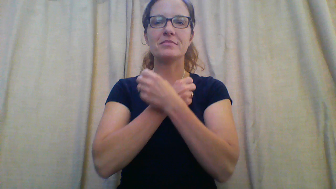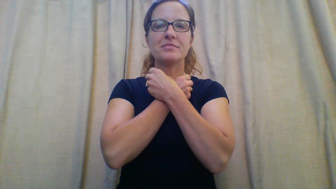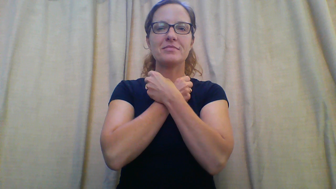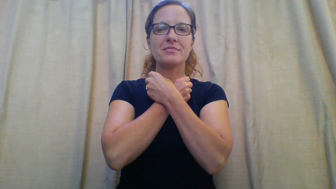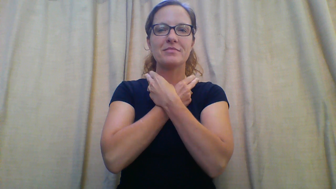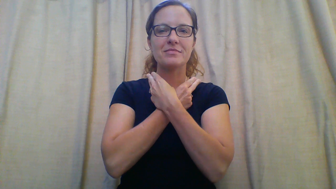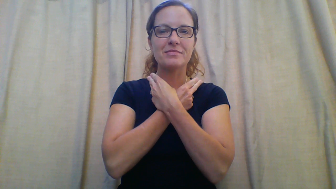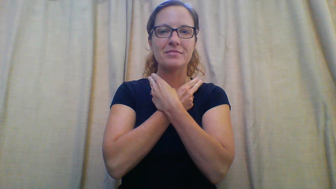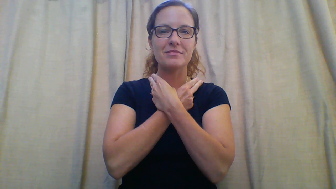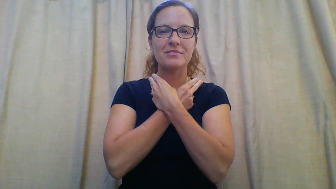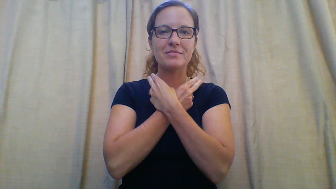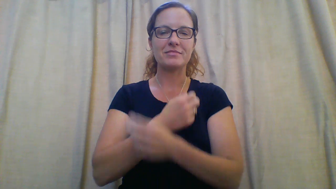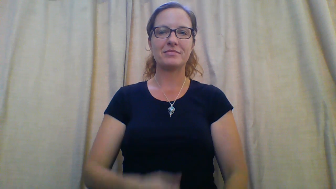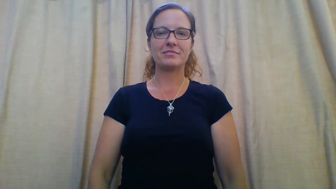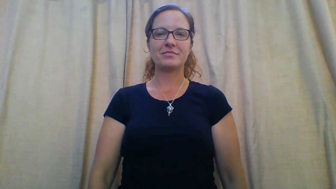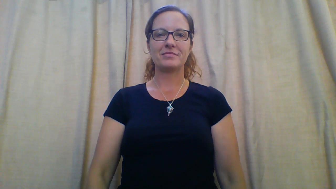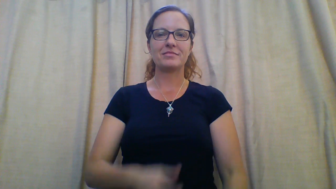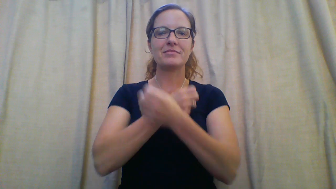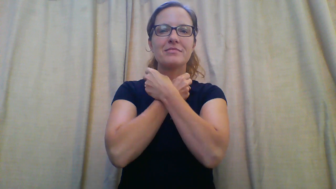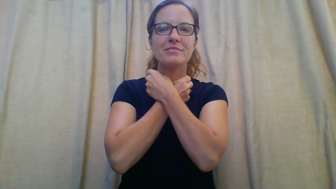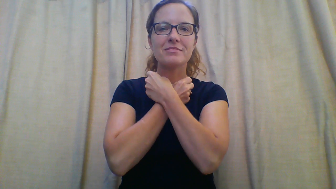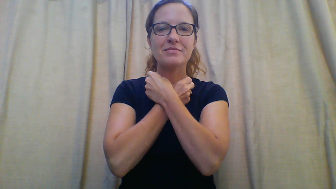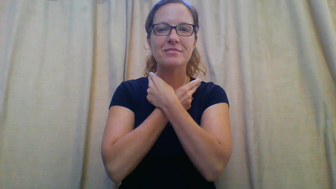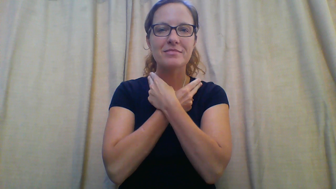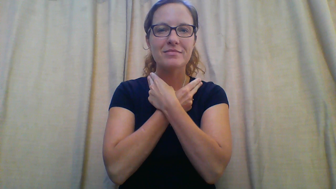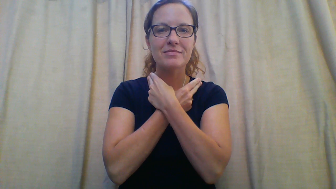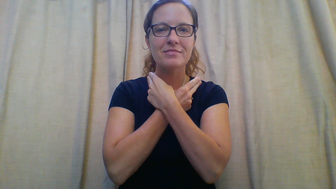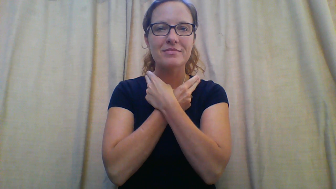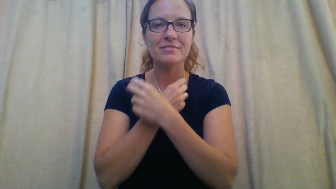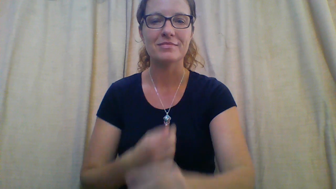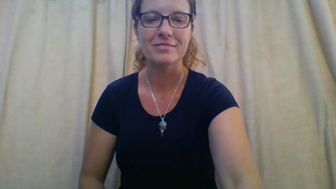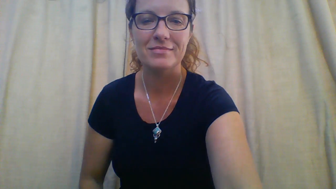Bow Tie